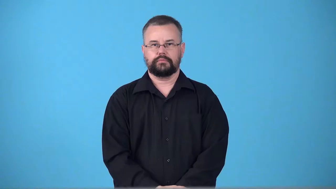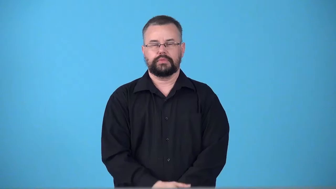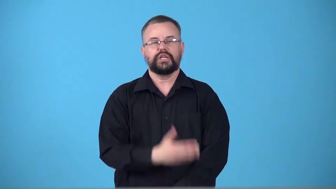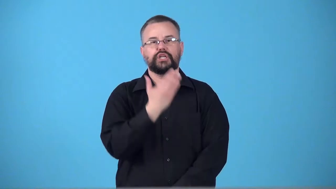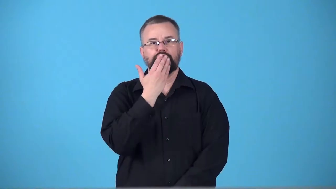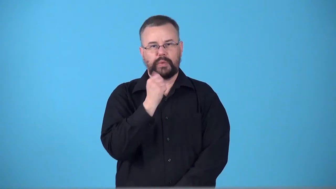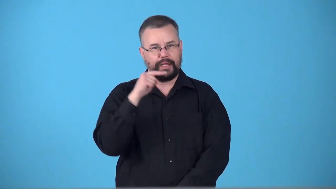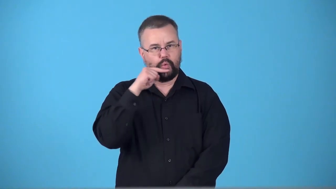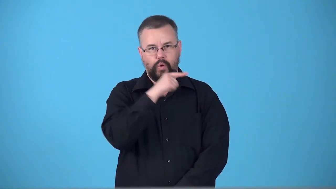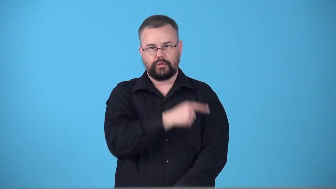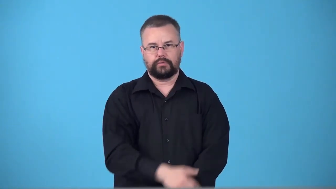sweetcom